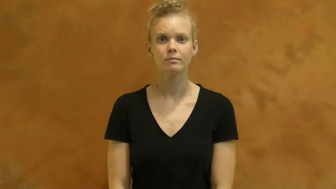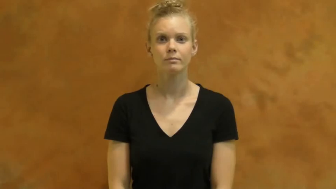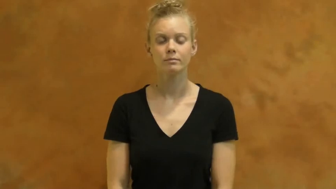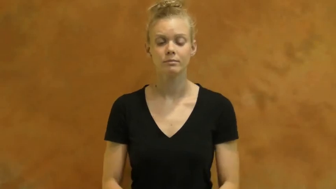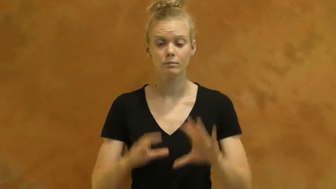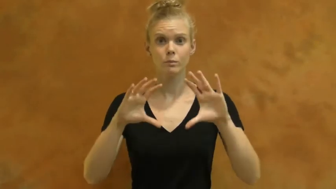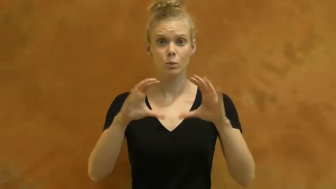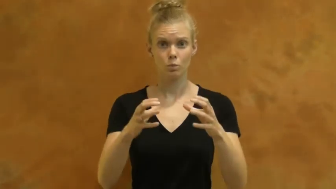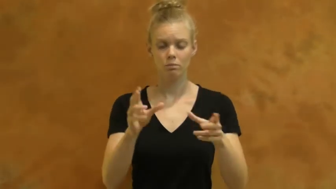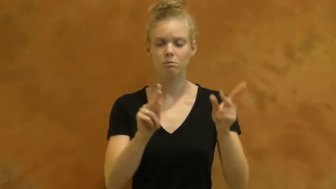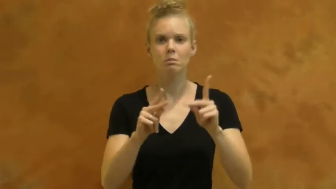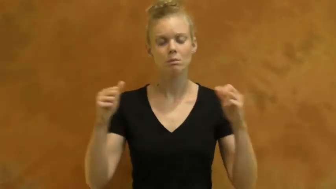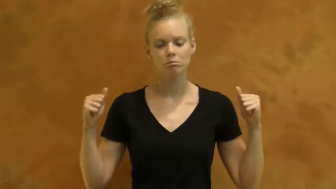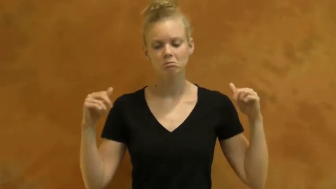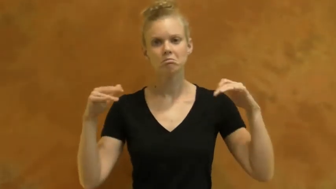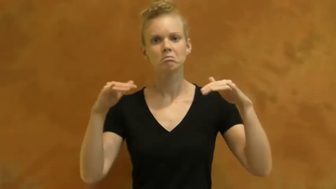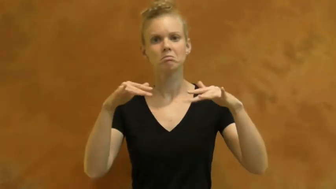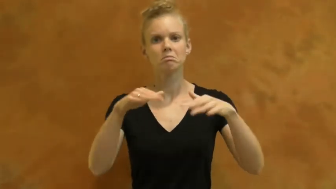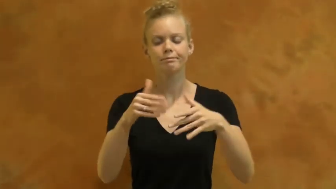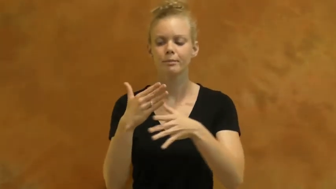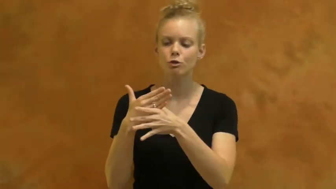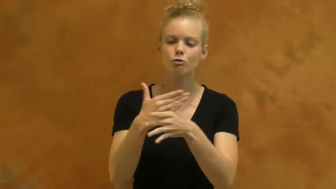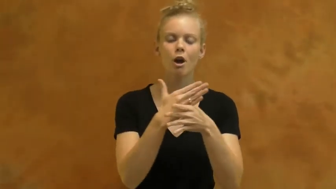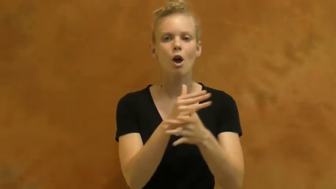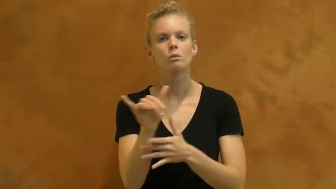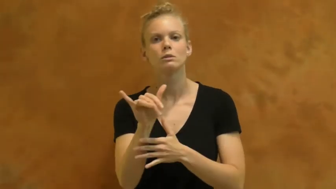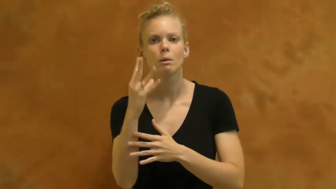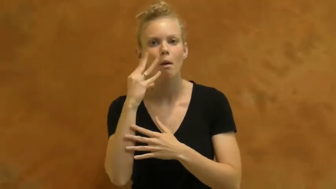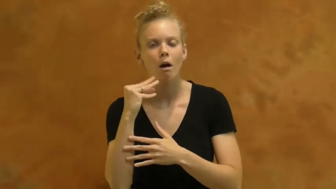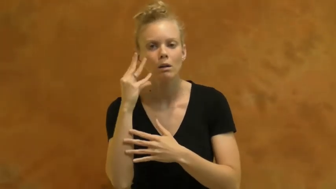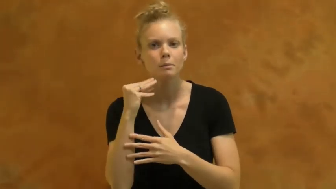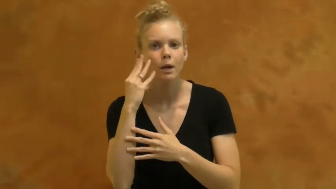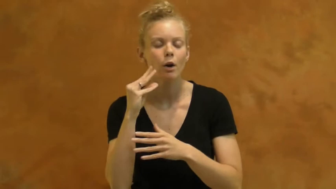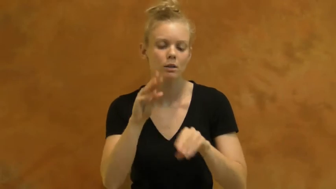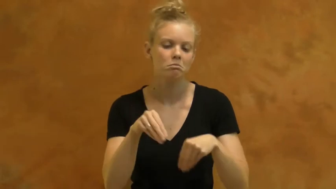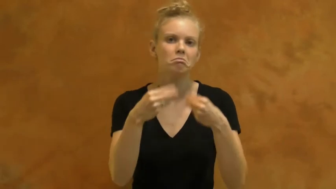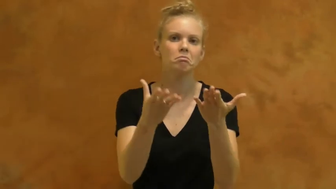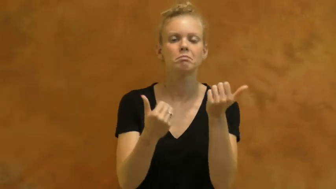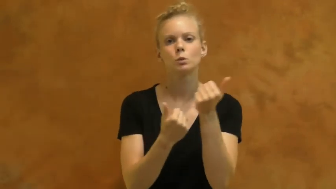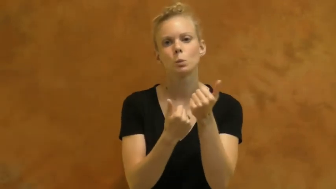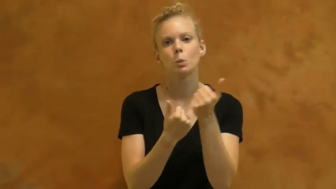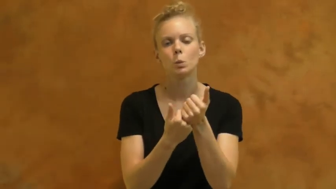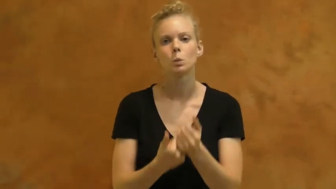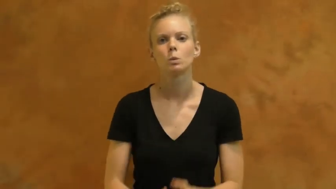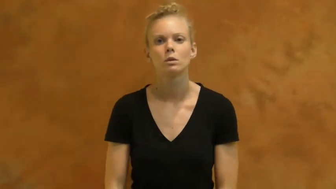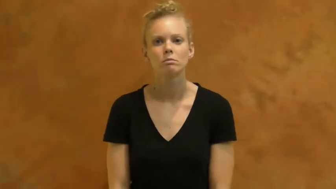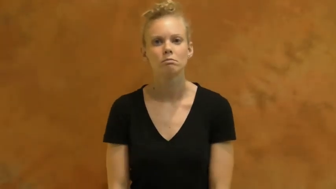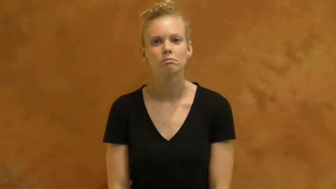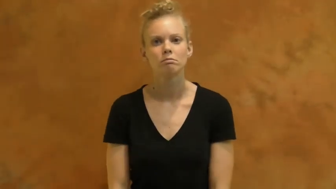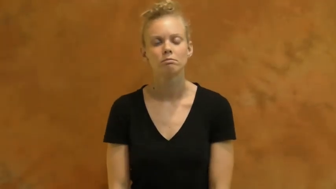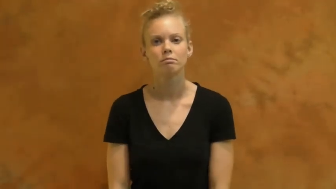self help group